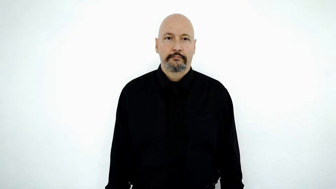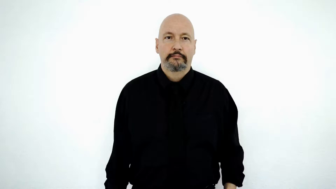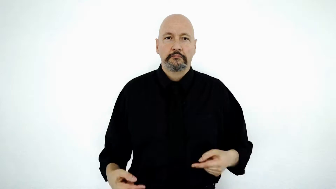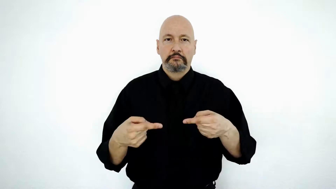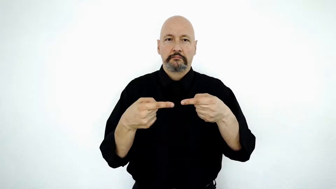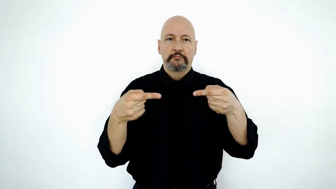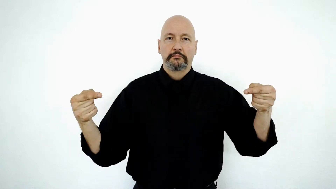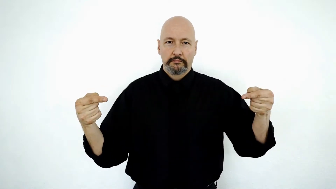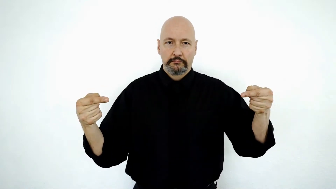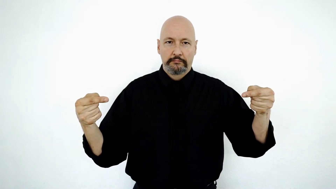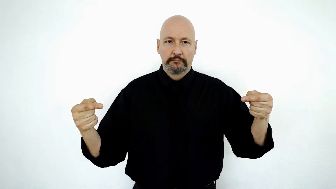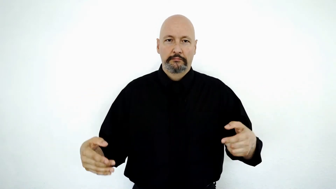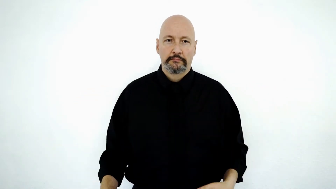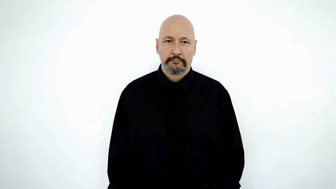versus/vs-[OPPOSITE]